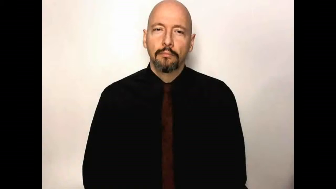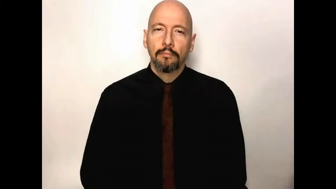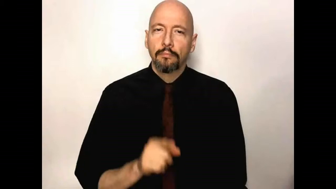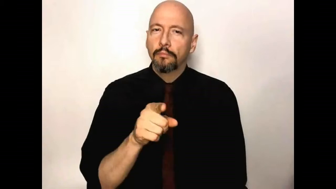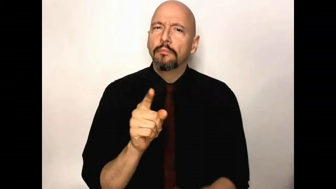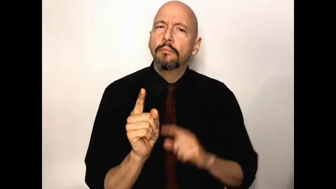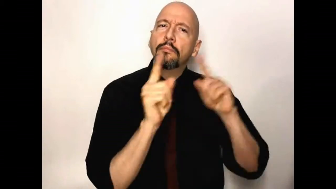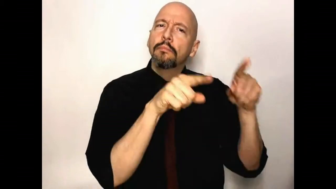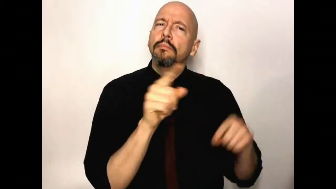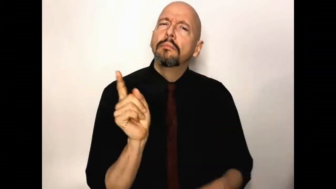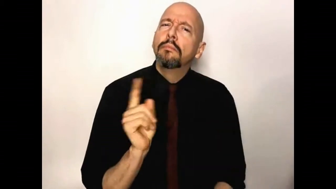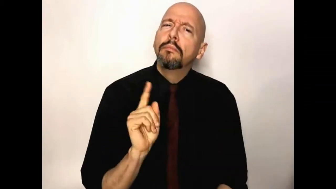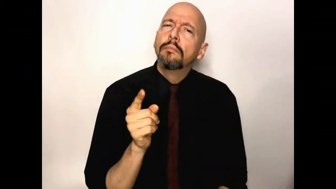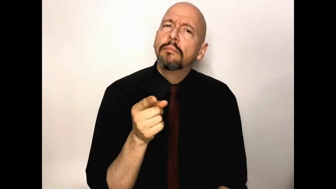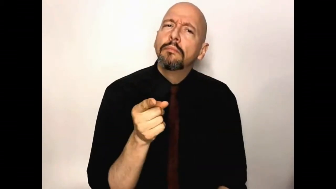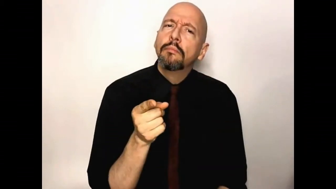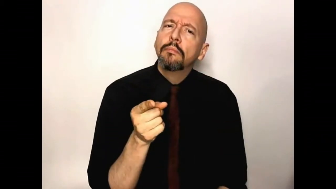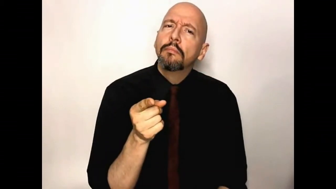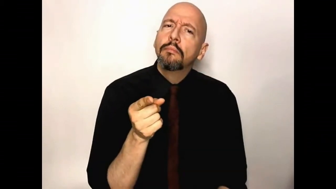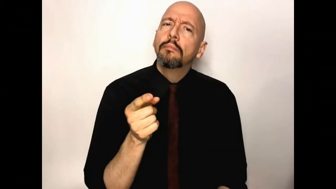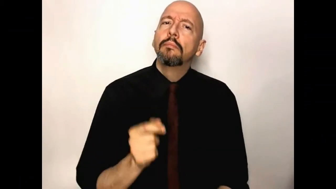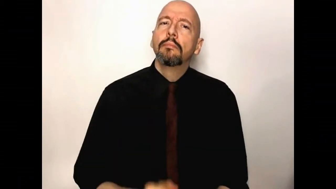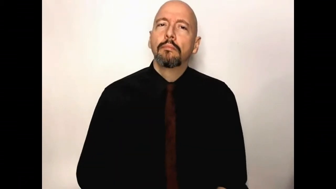you go where you?